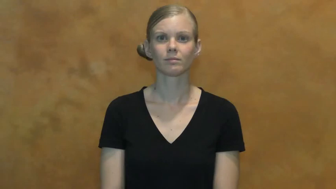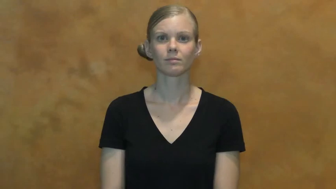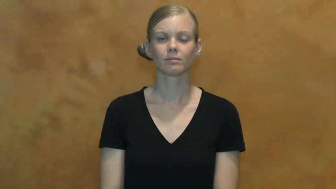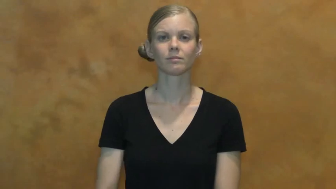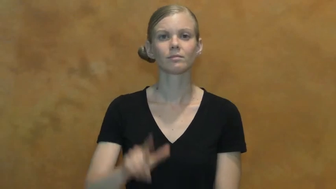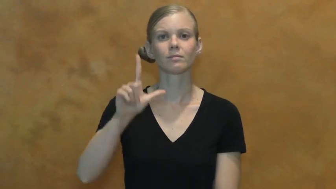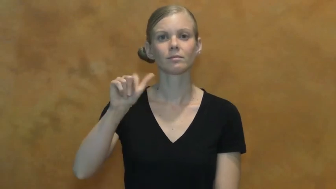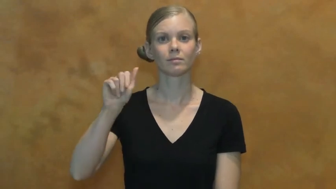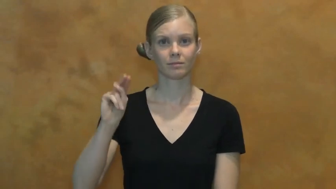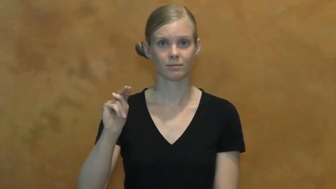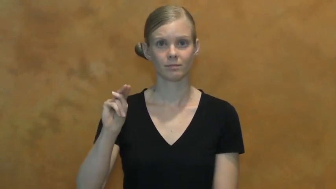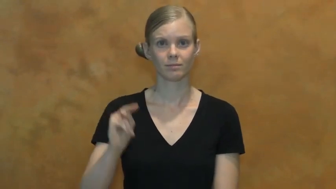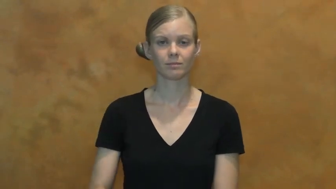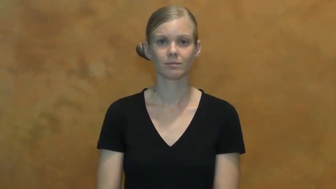LAN